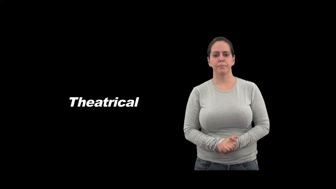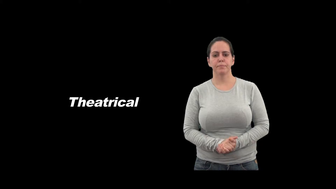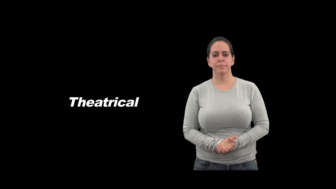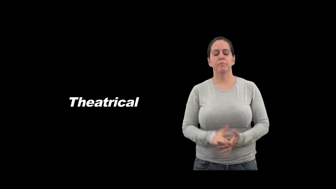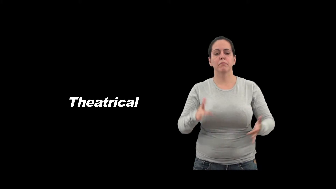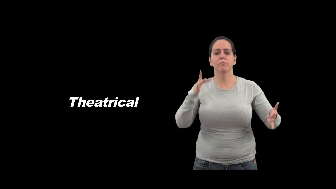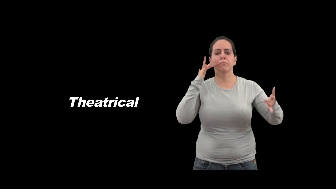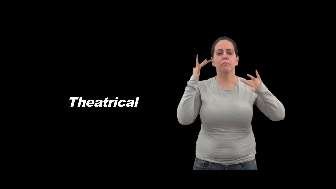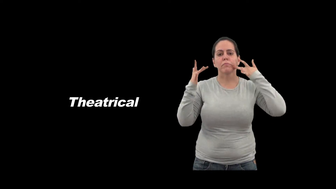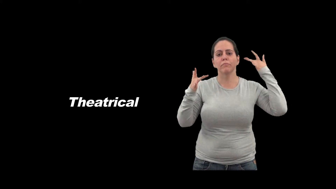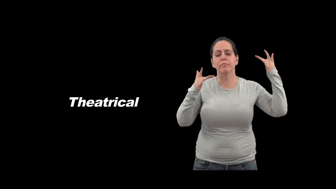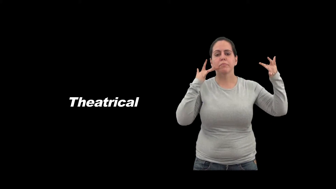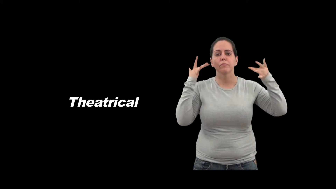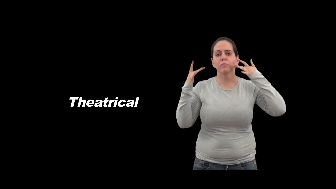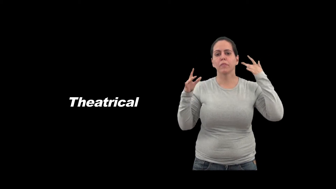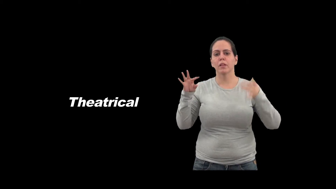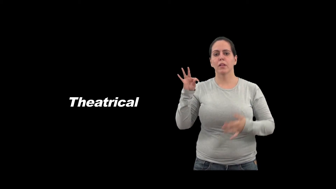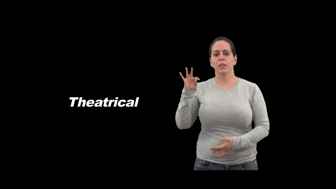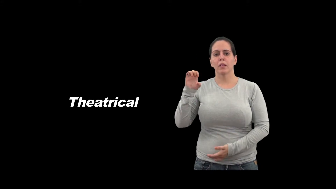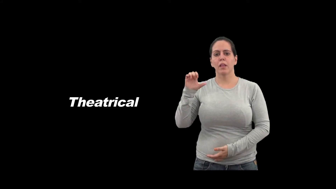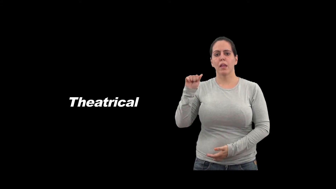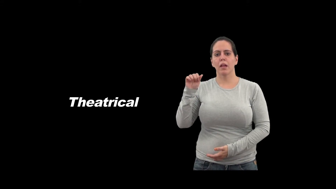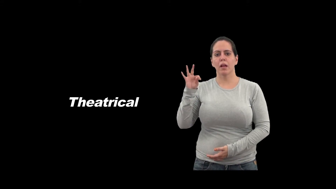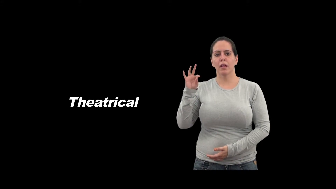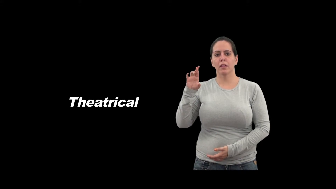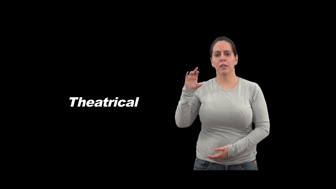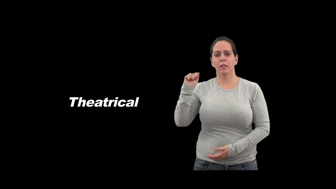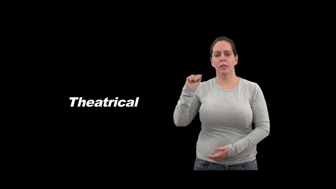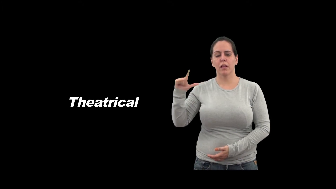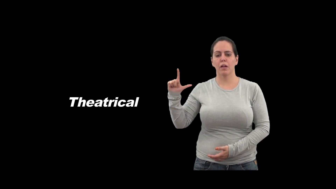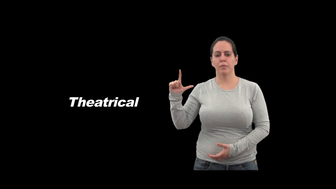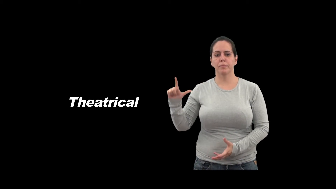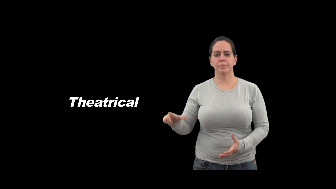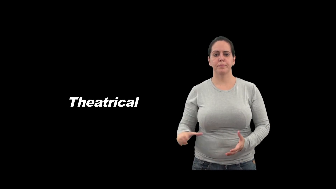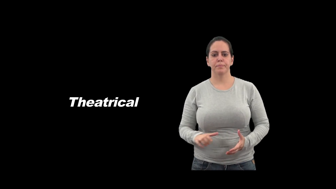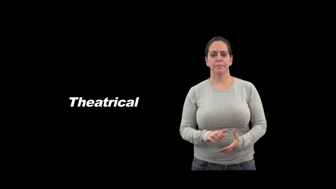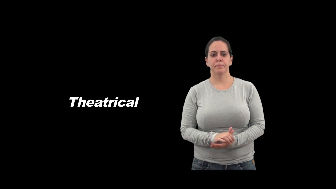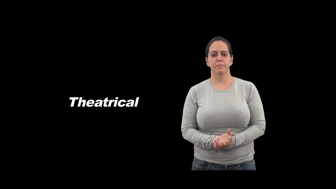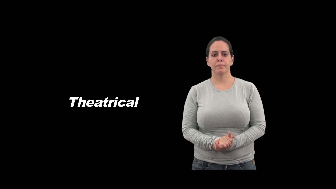Theatrical